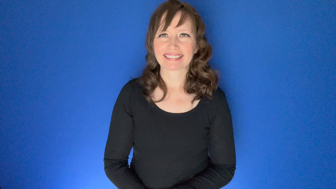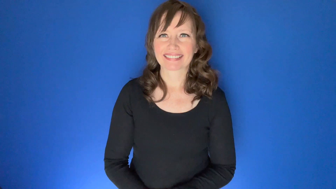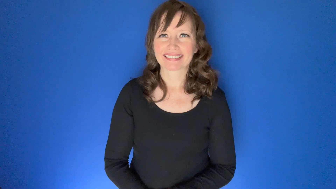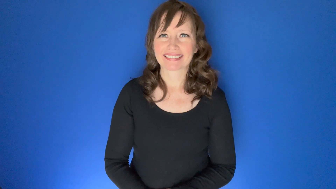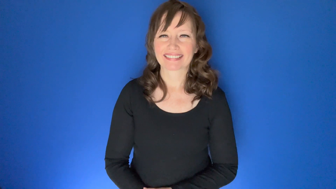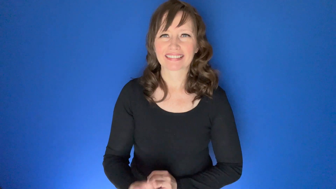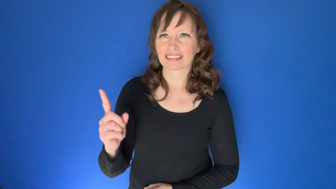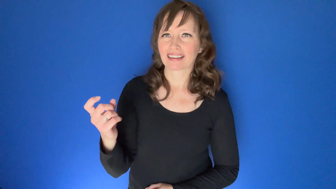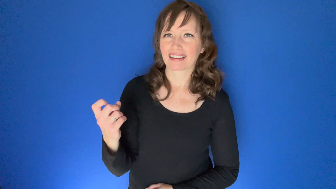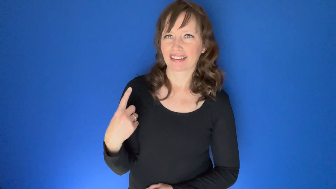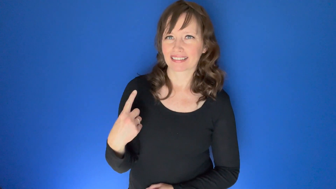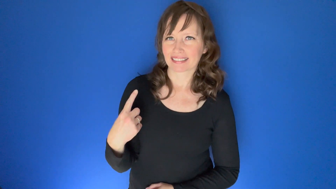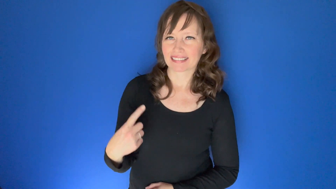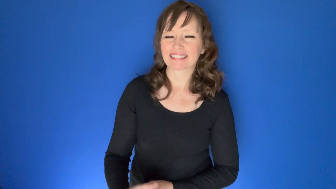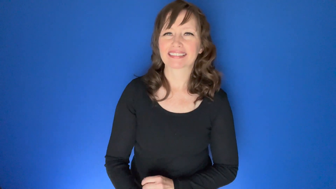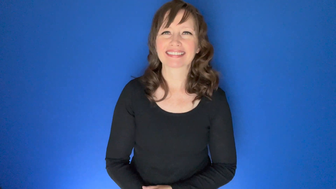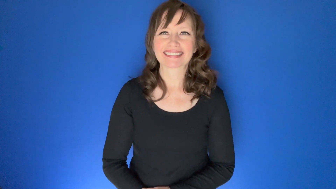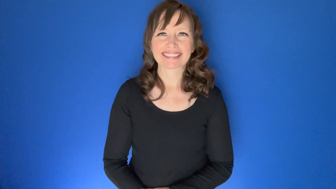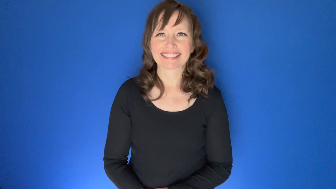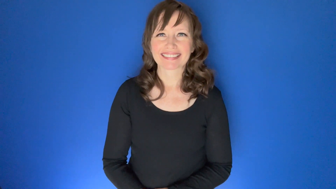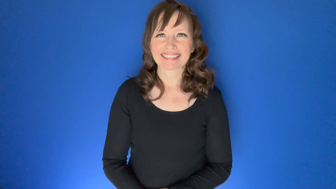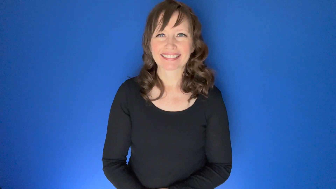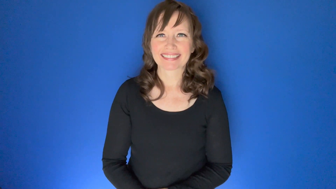ask me